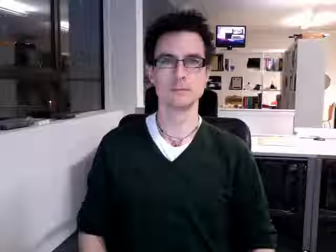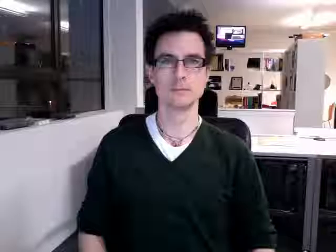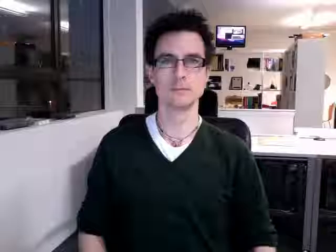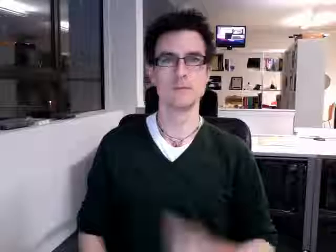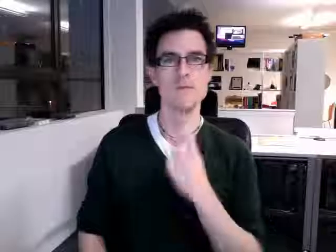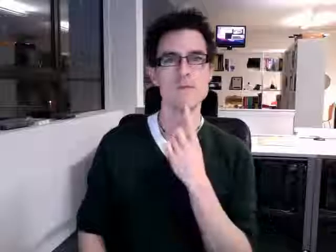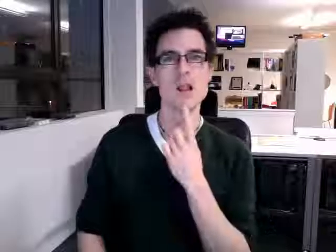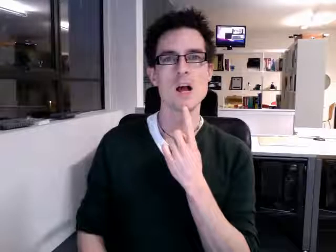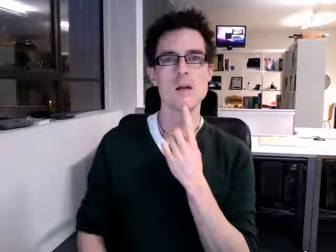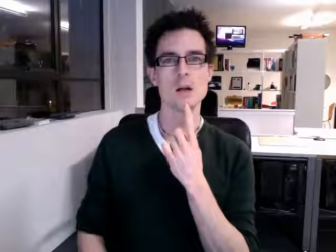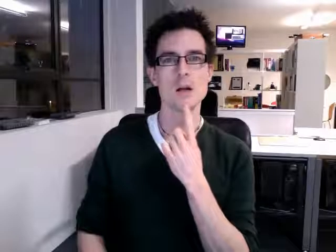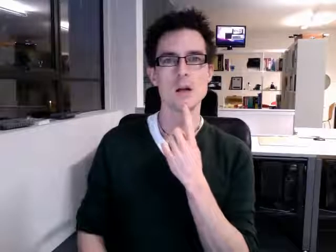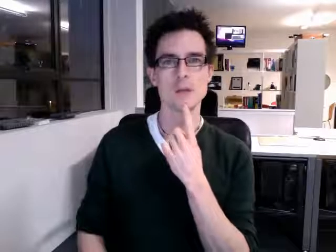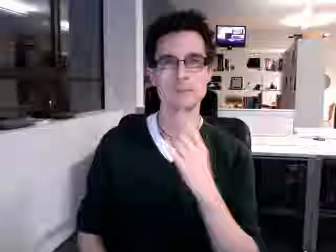flavour